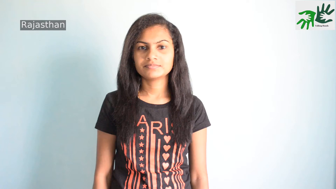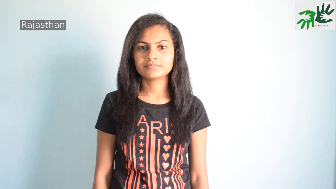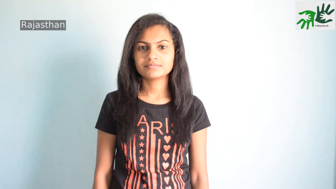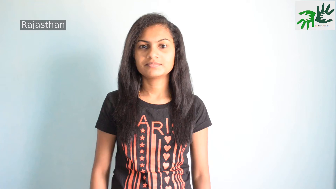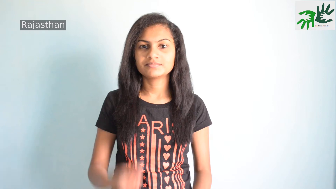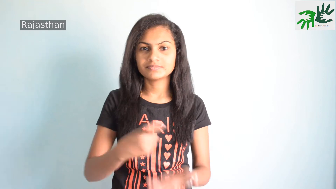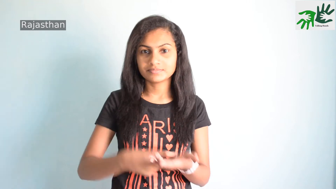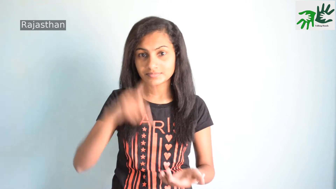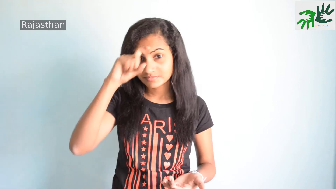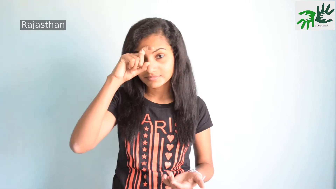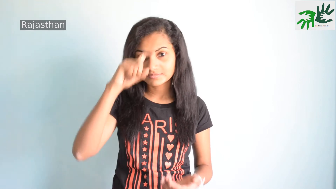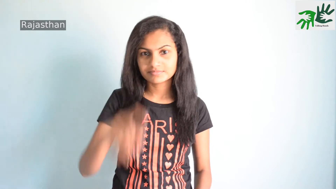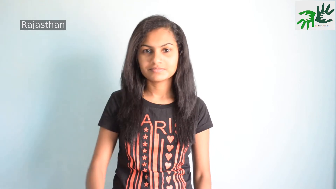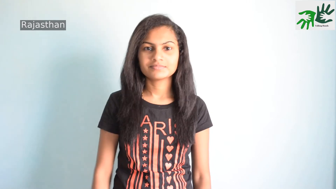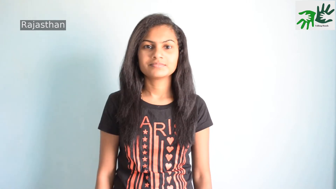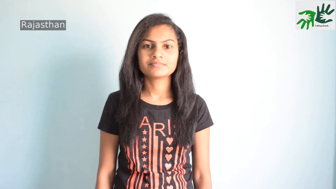Rajasthan